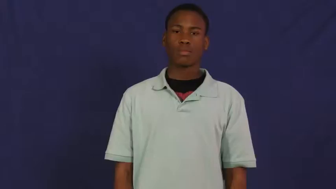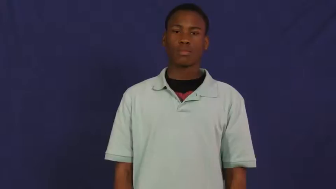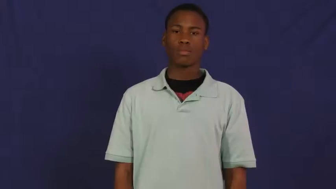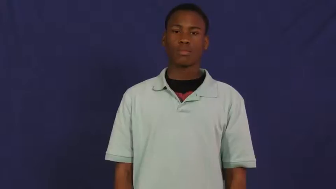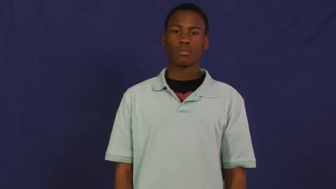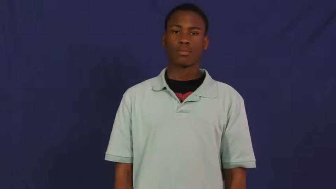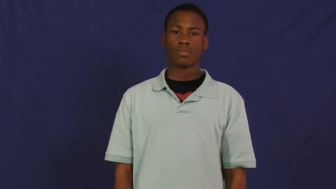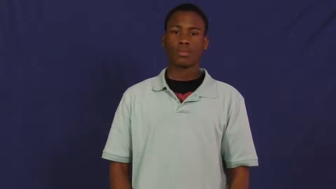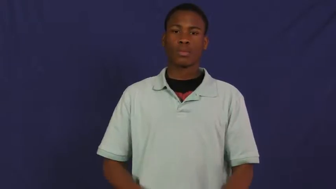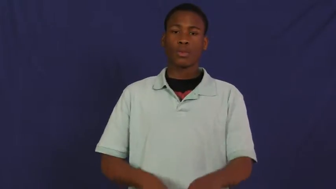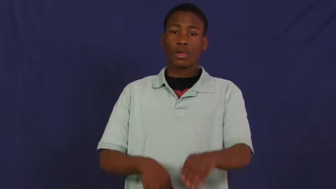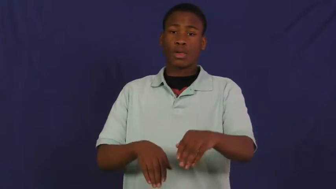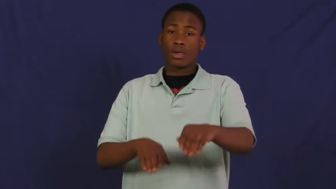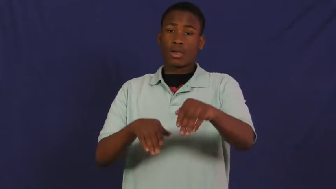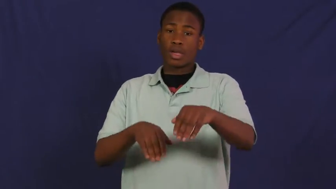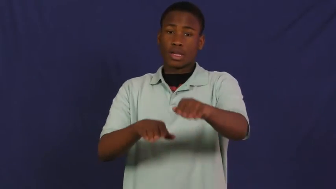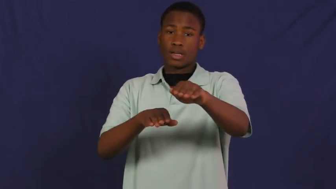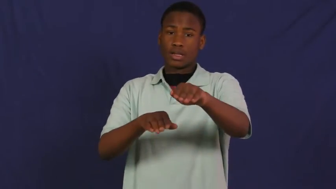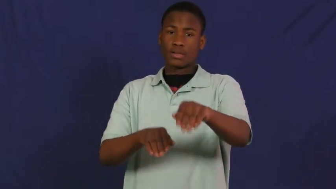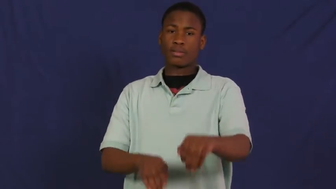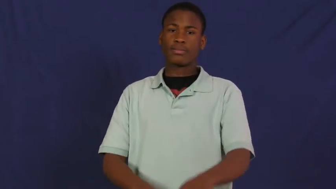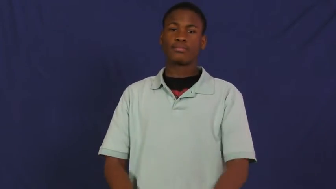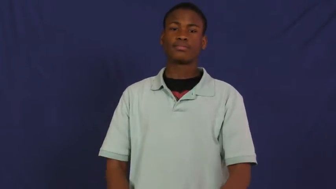procession